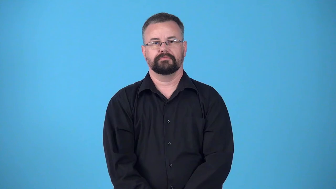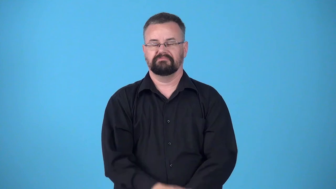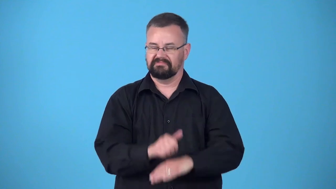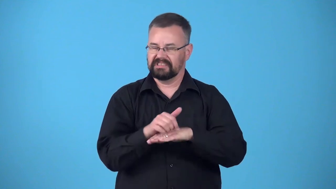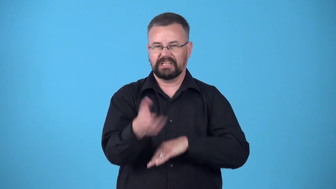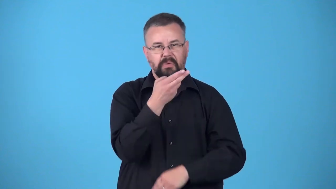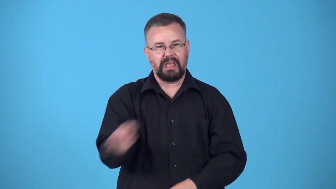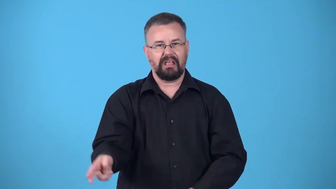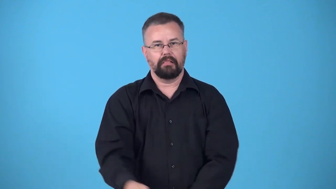damn